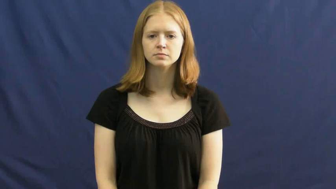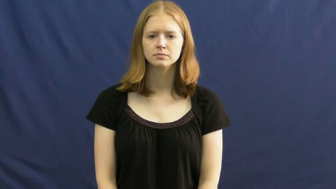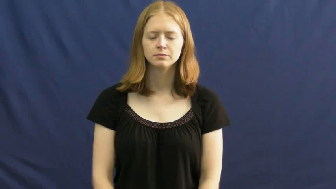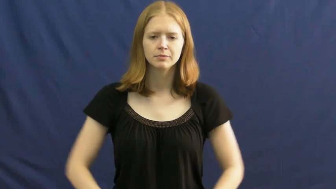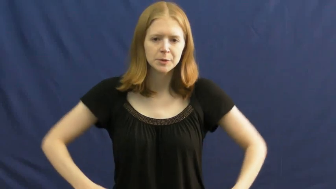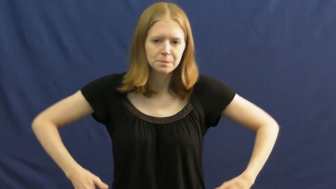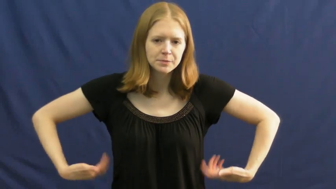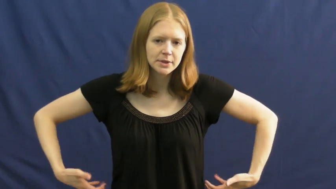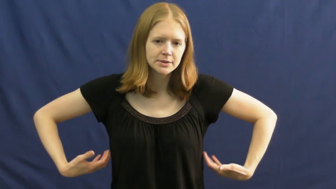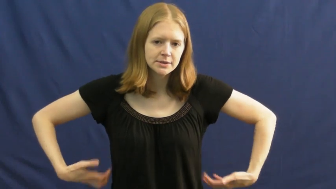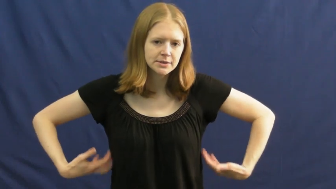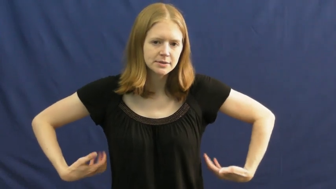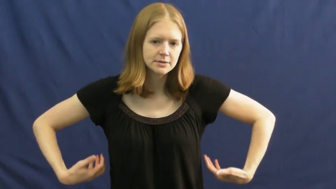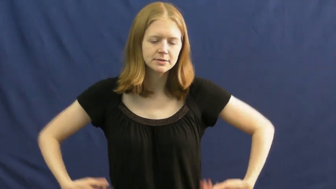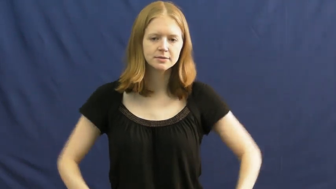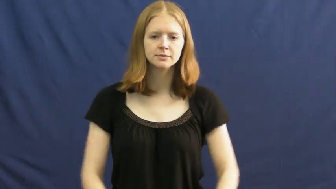chimp,chimpanzee